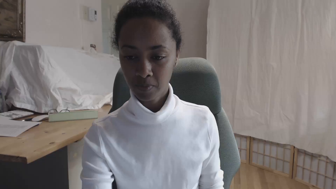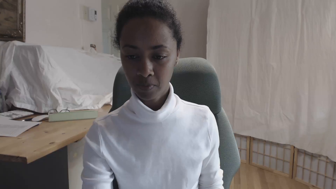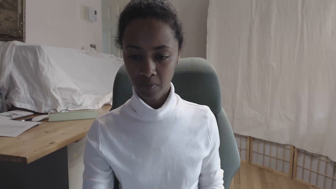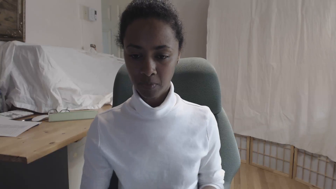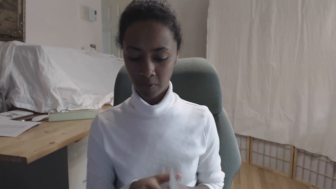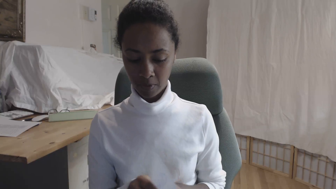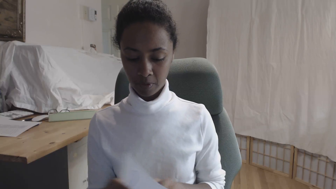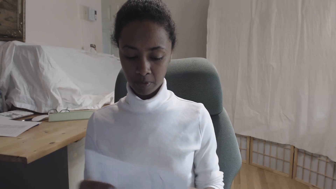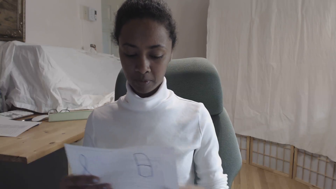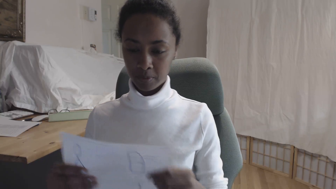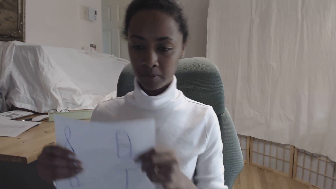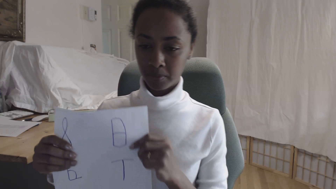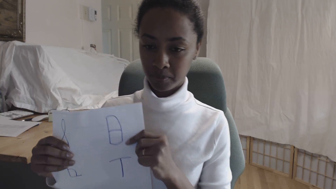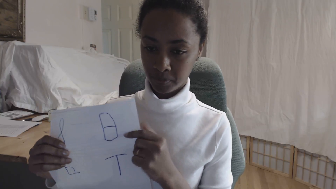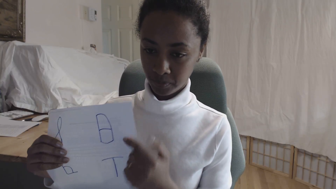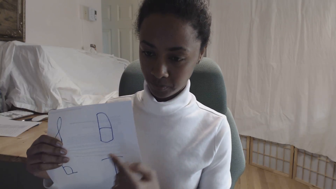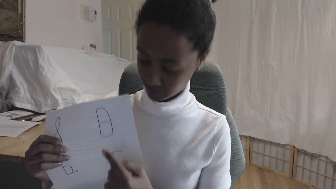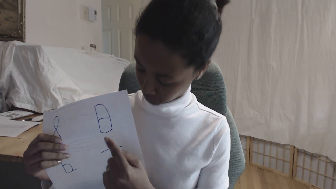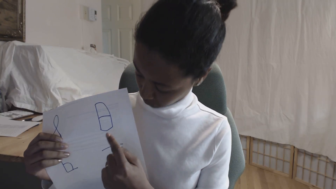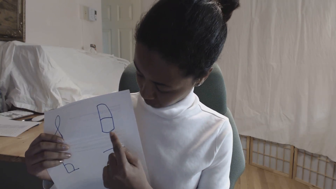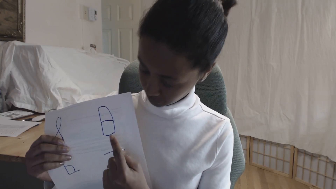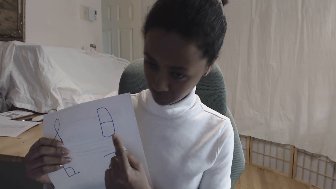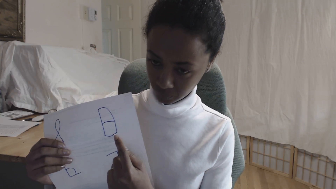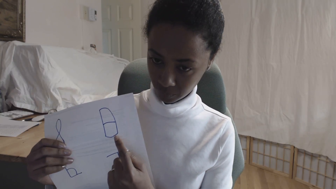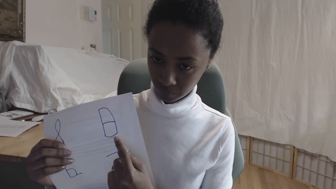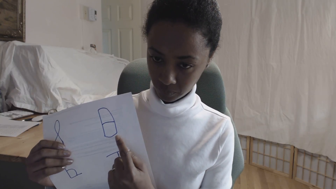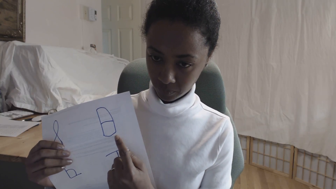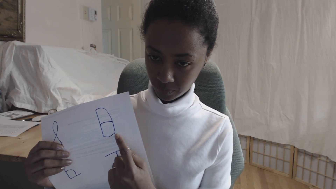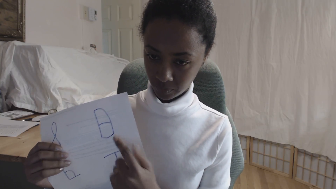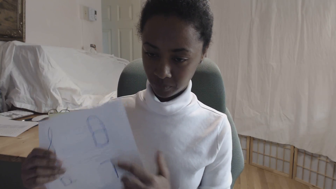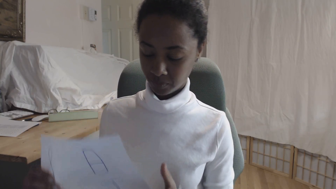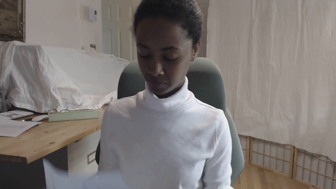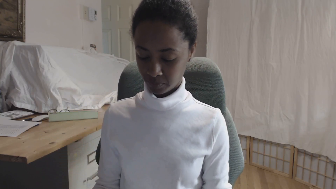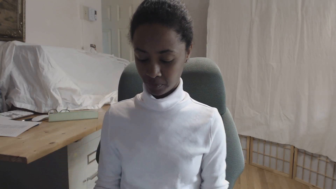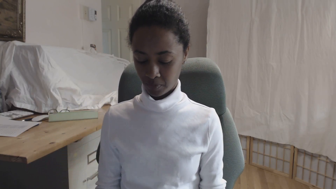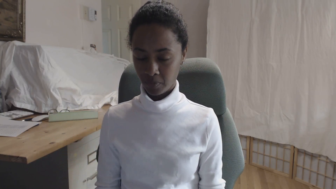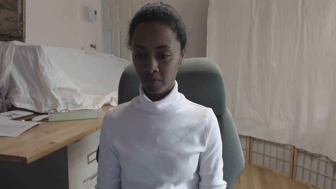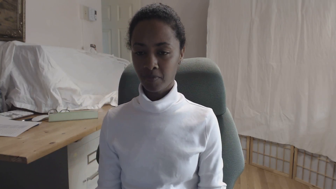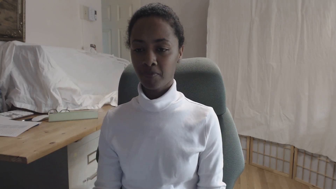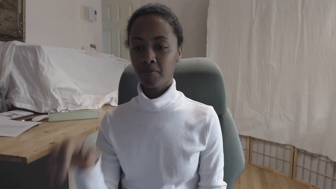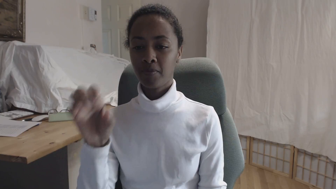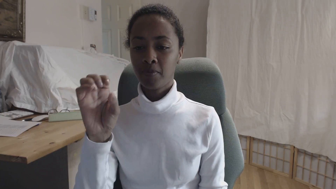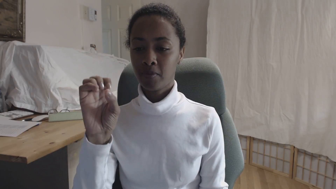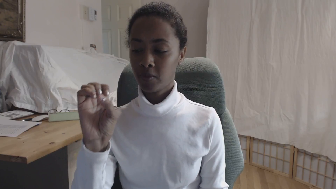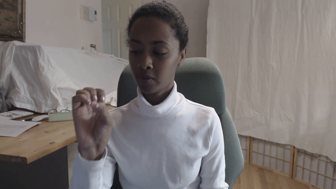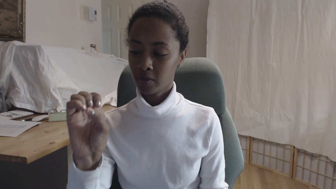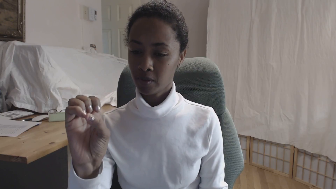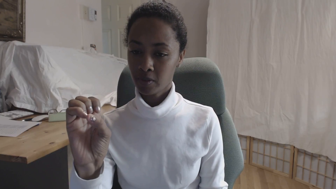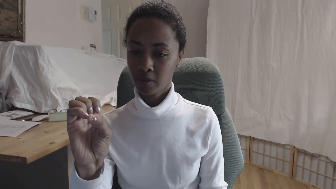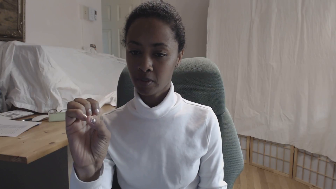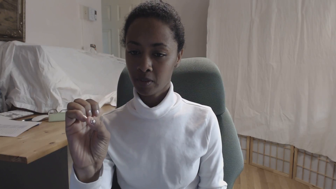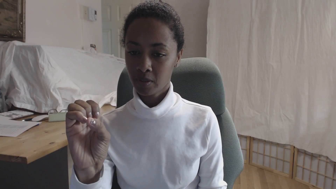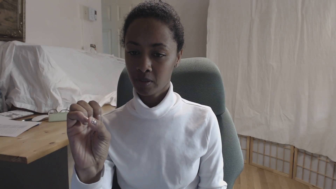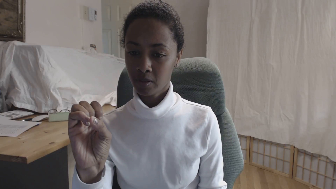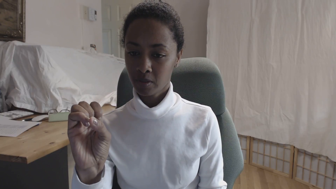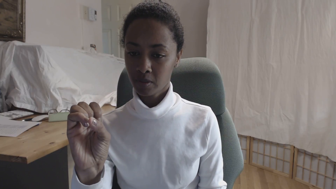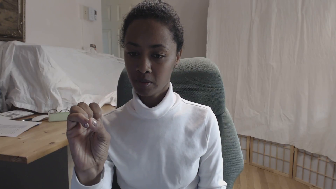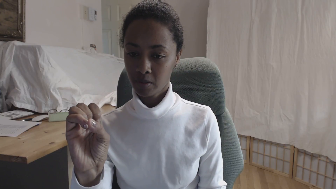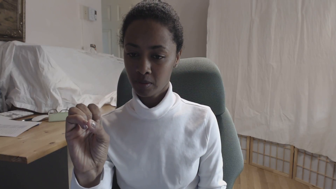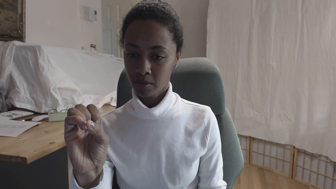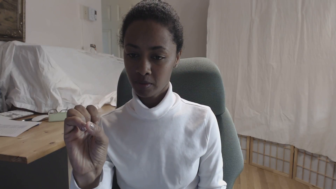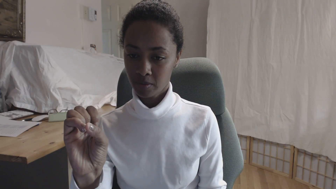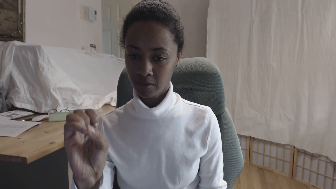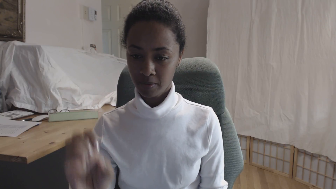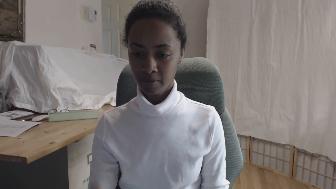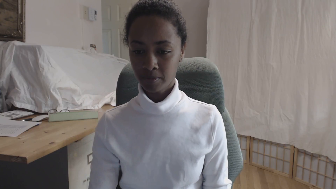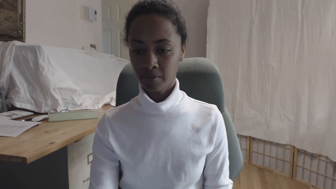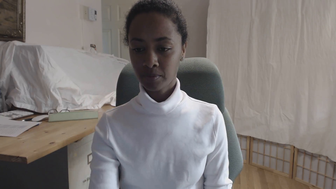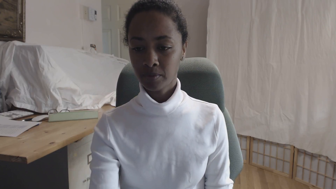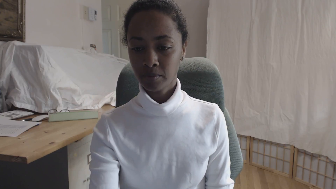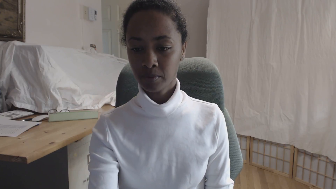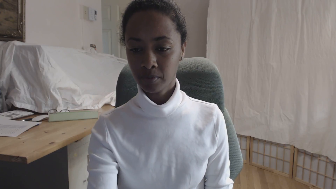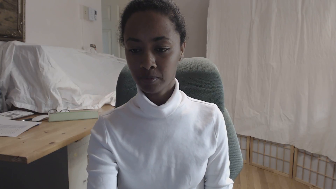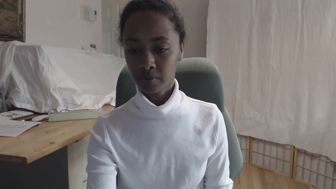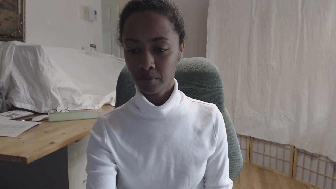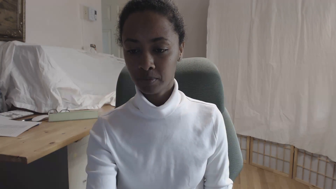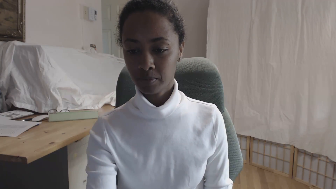amharic